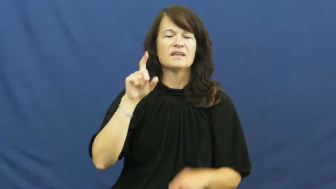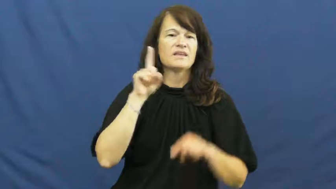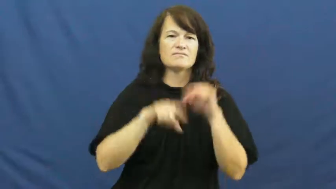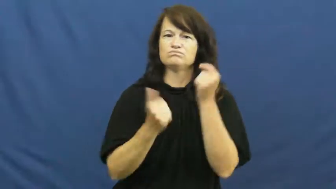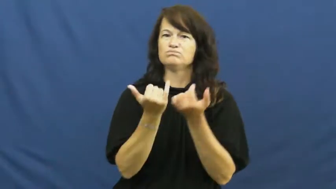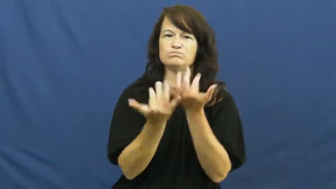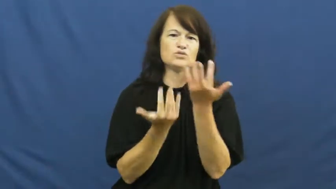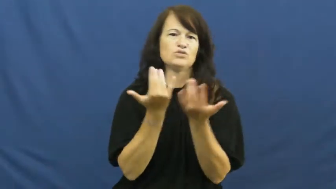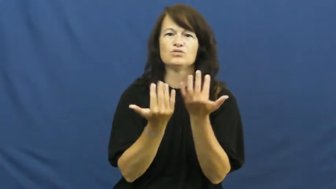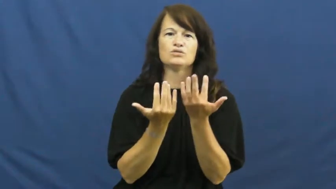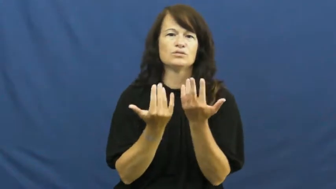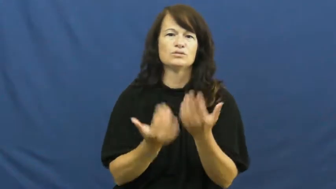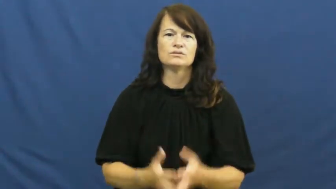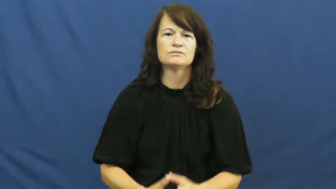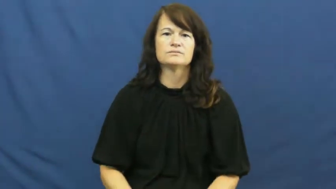nonflammable